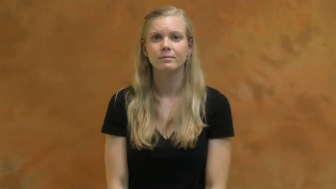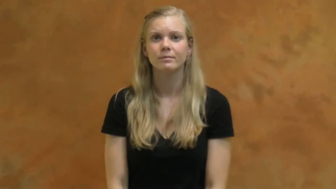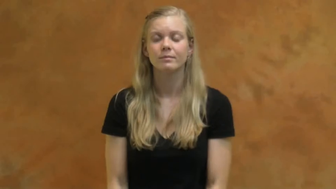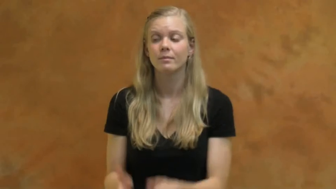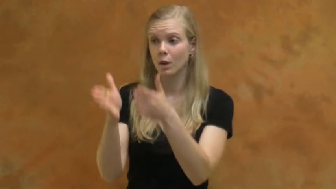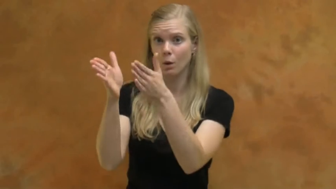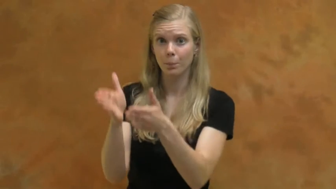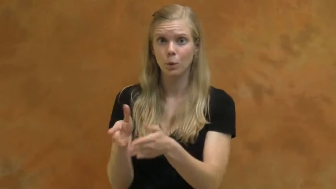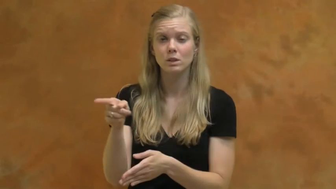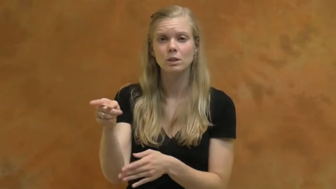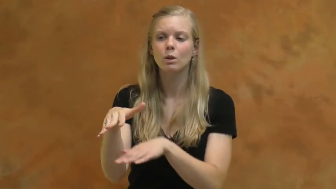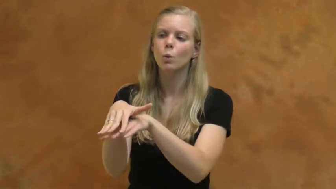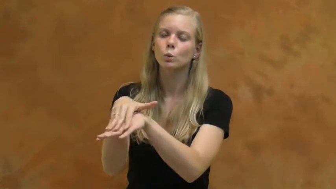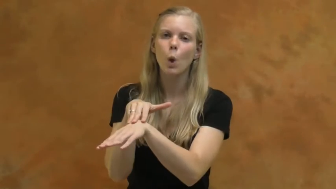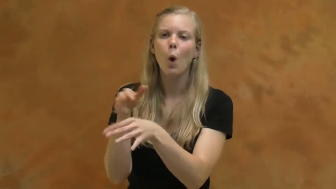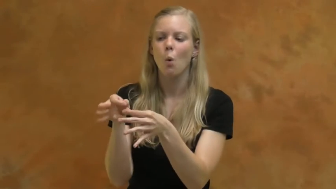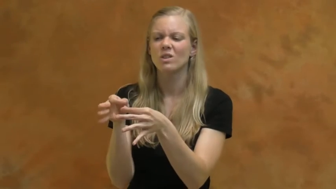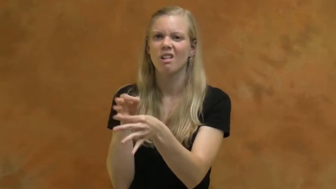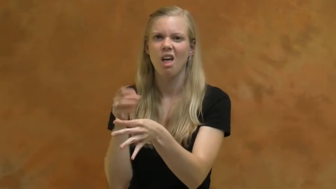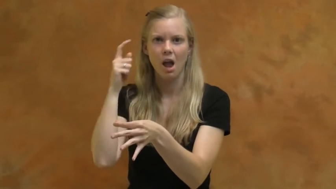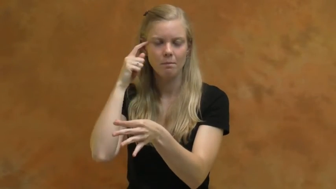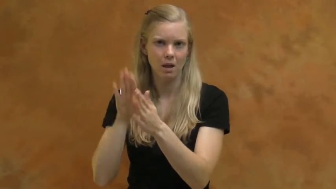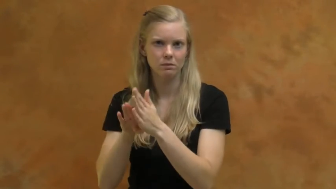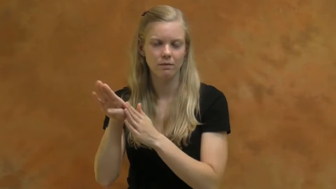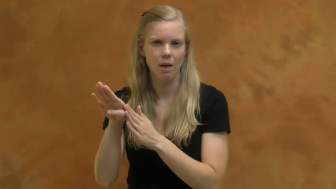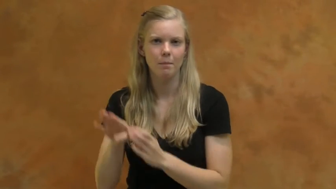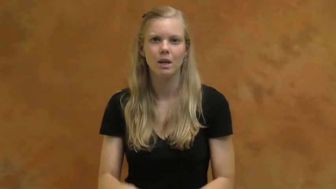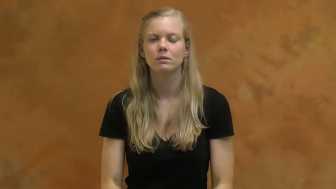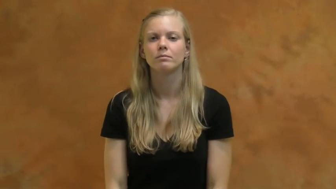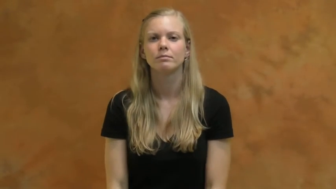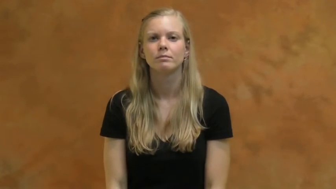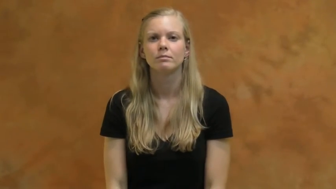mentally handicapped